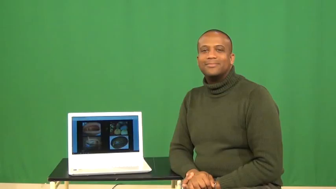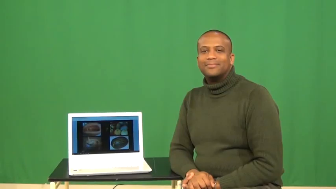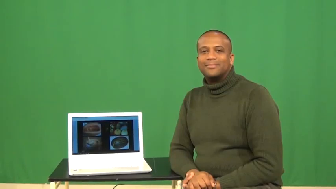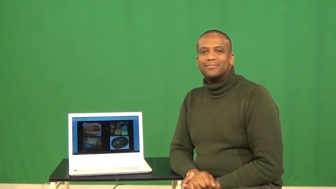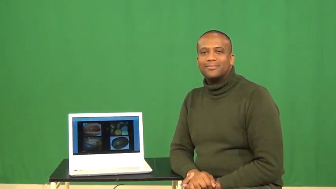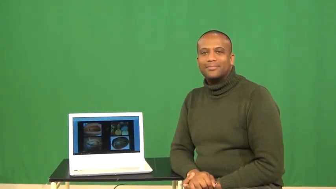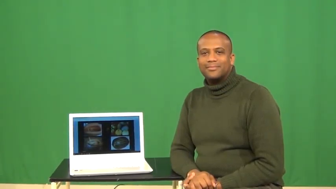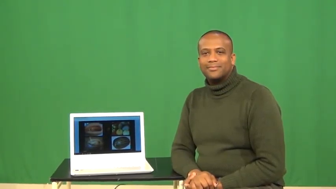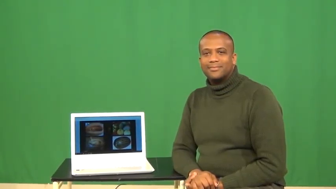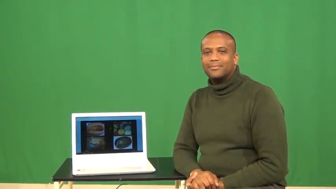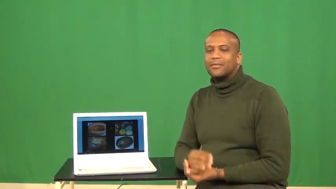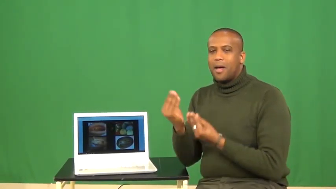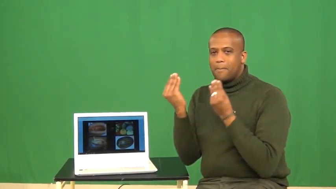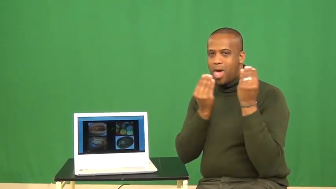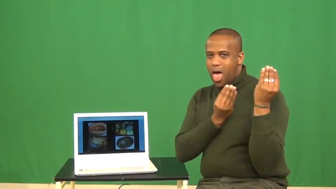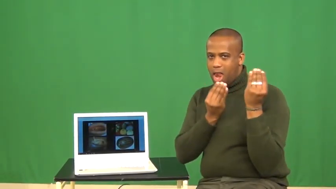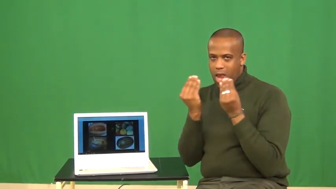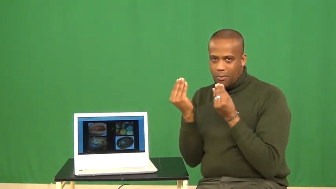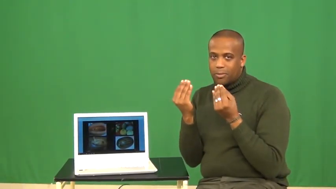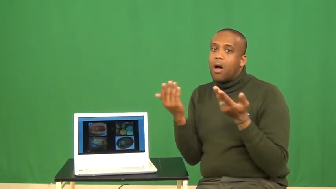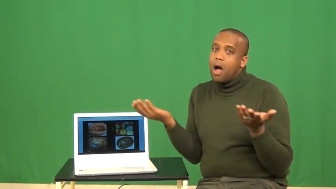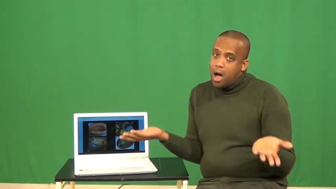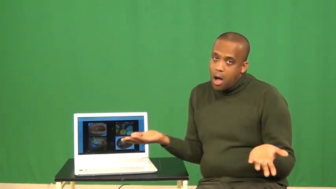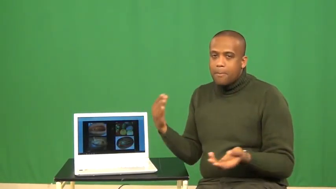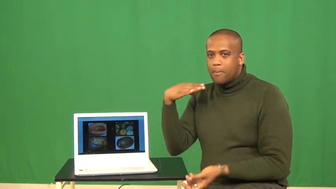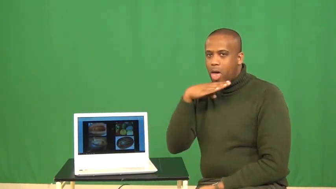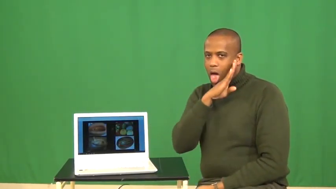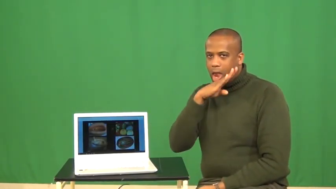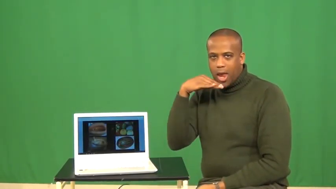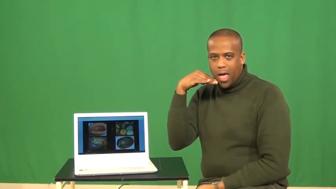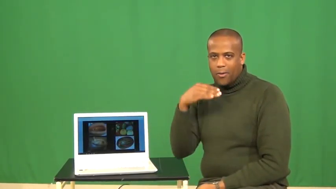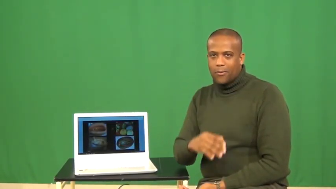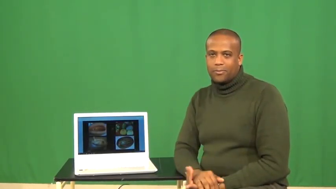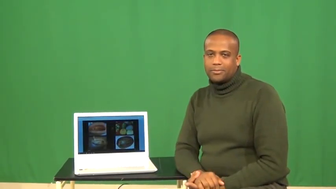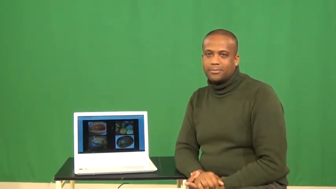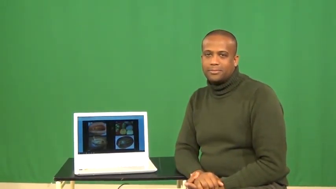melon